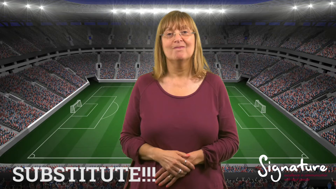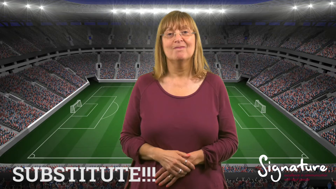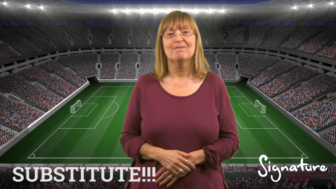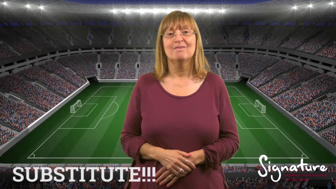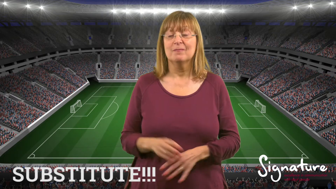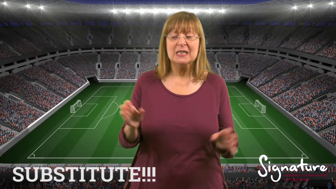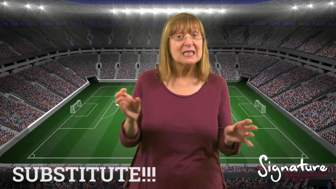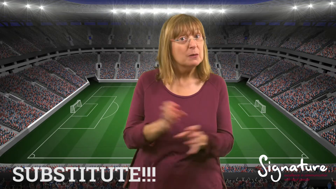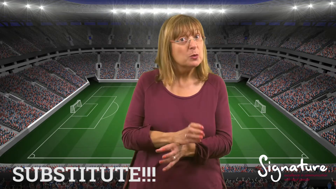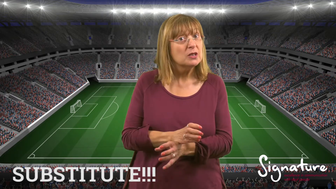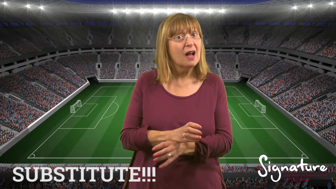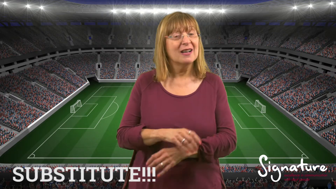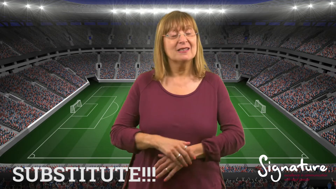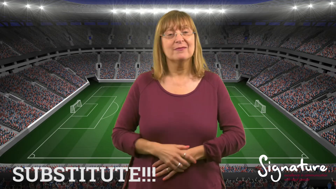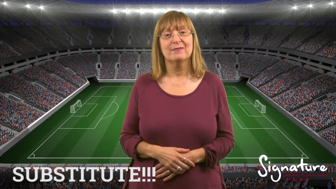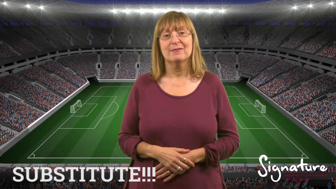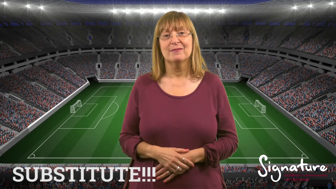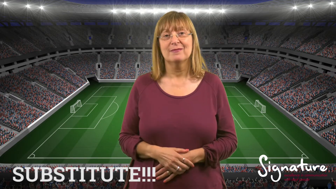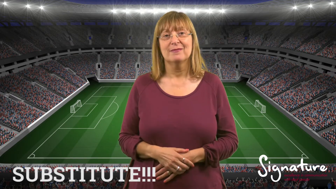Substitute